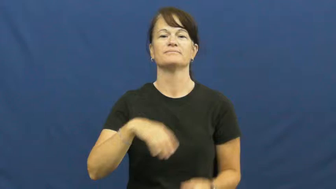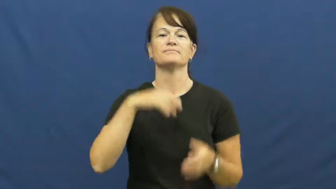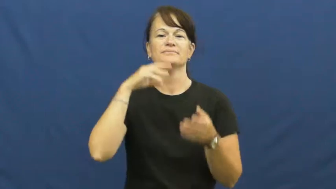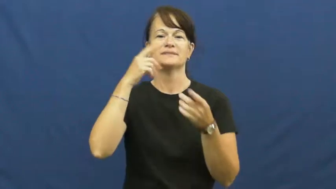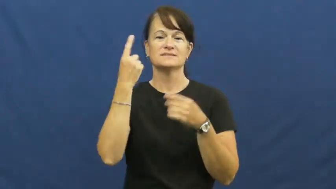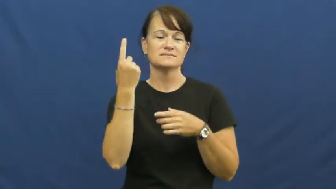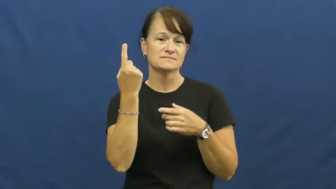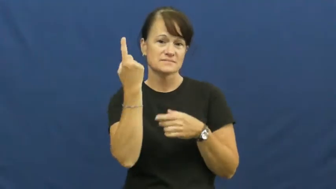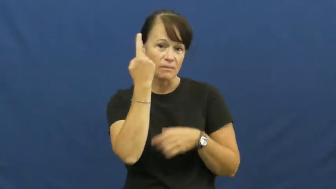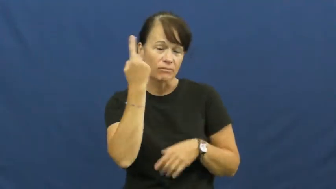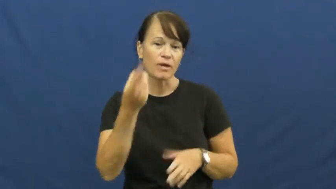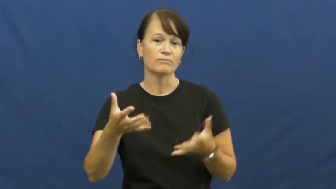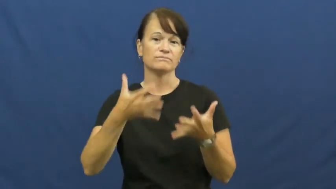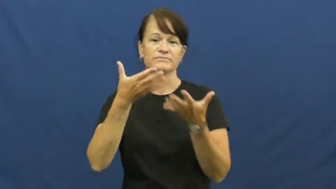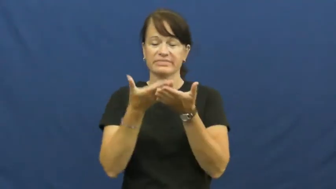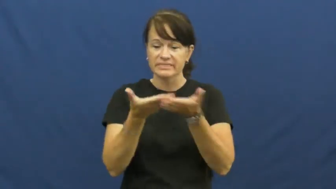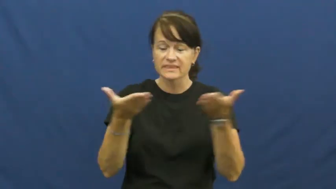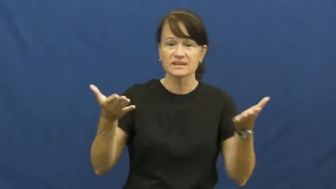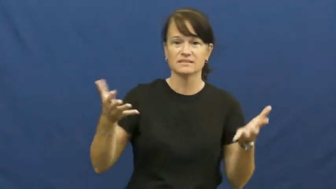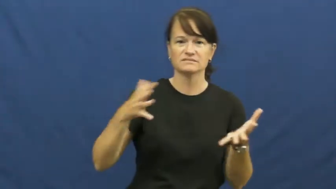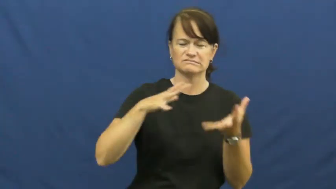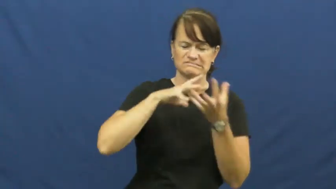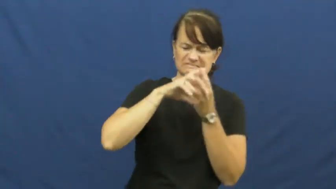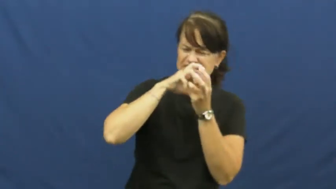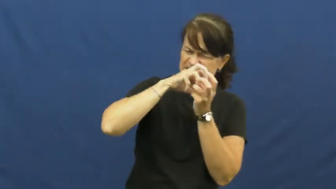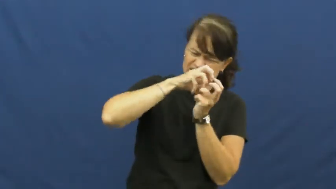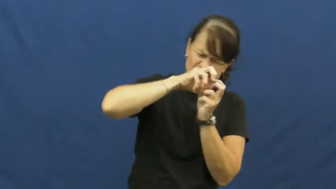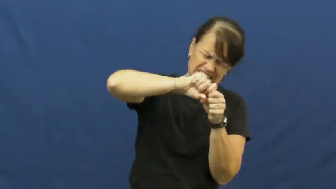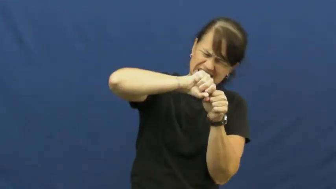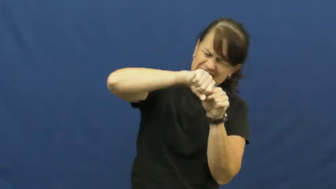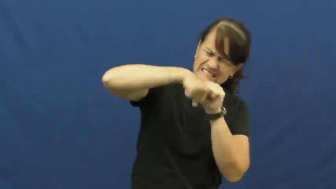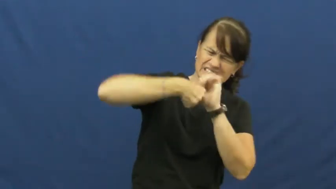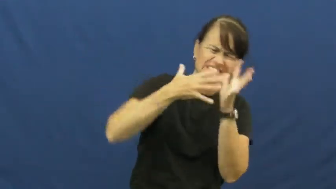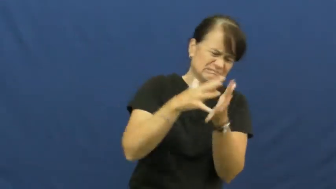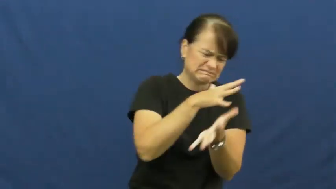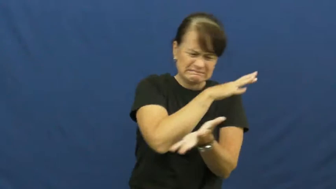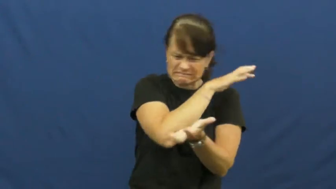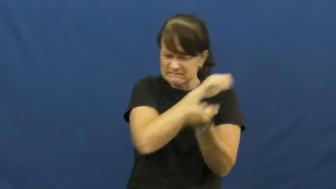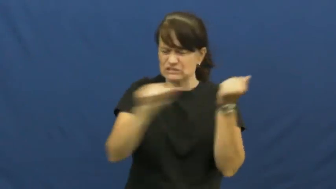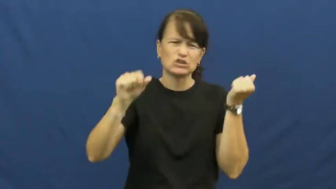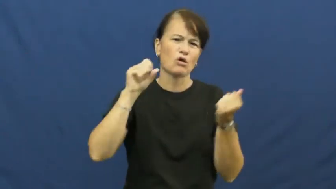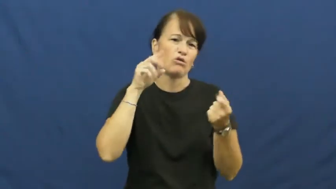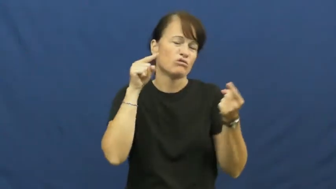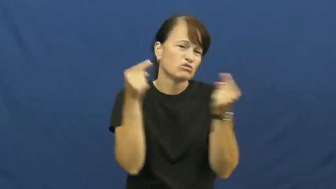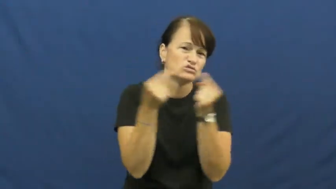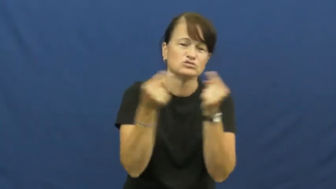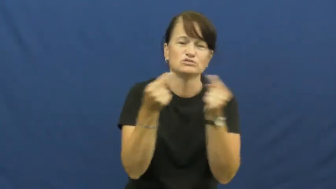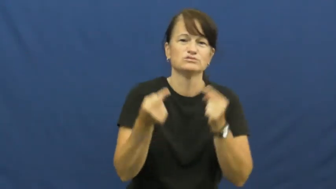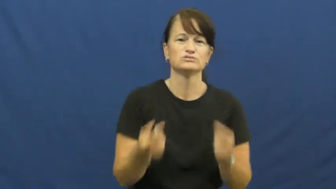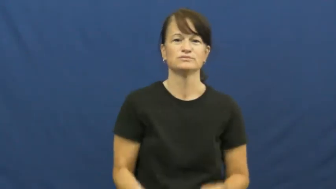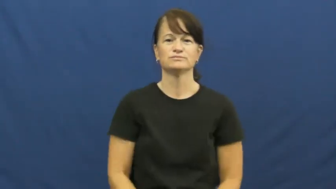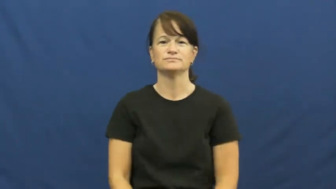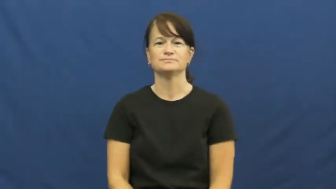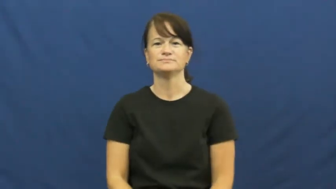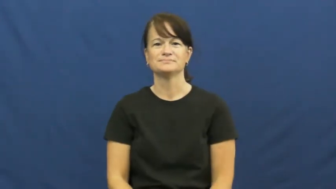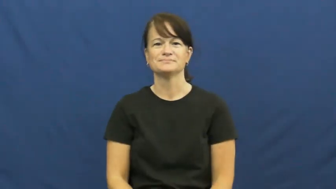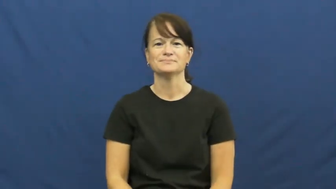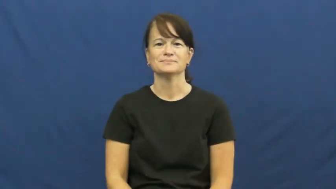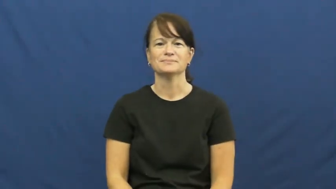mishapen